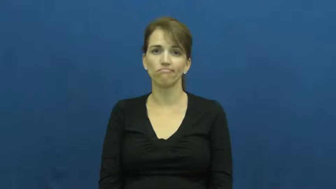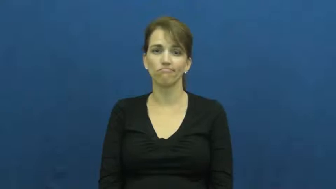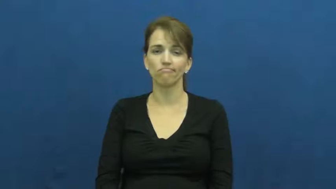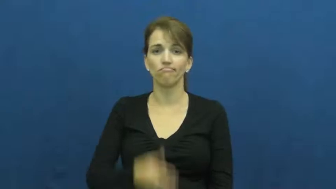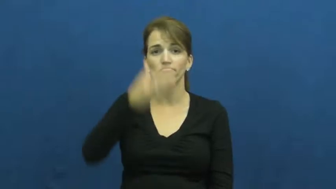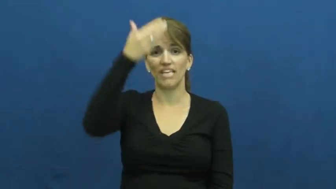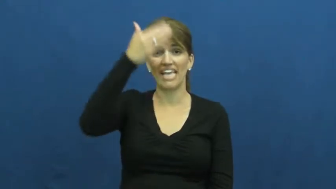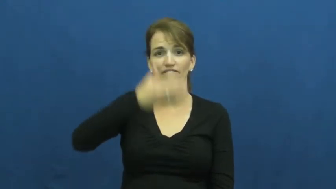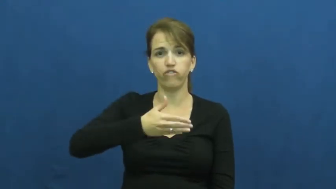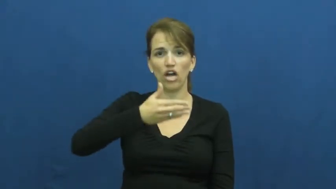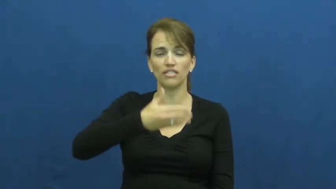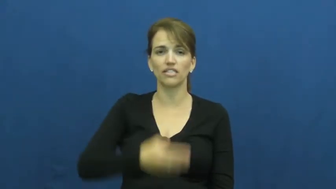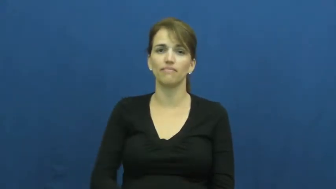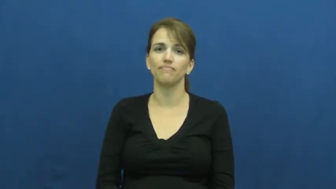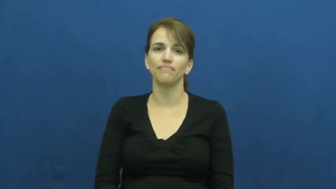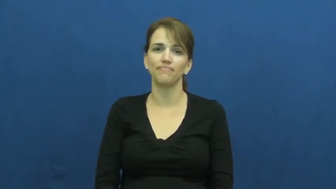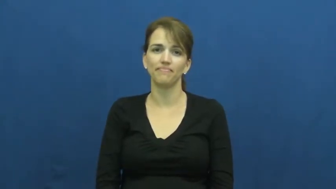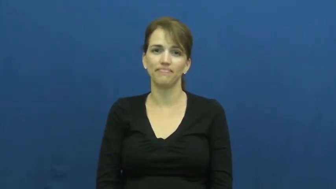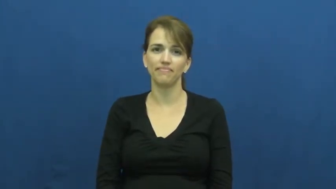in front